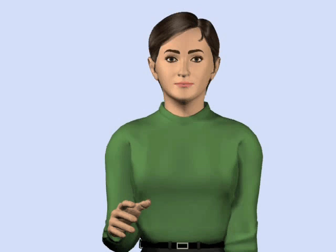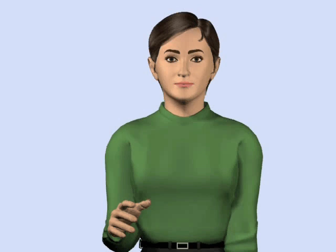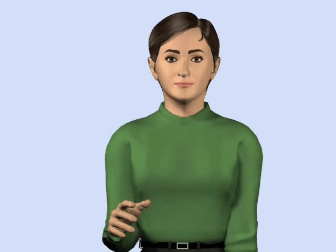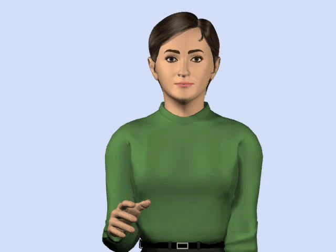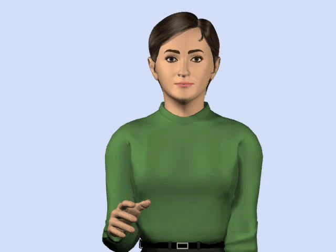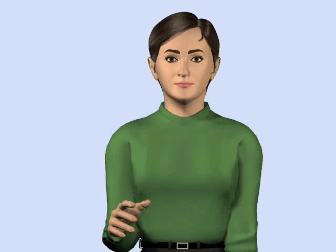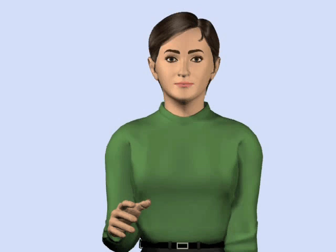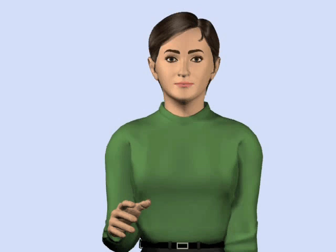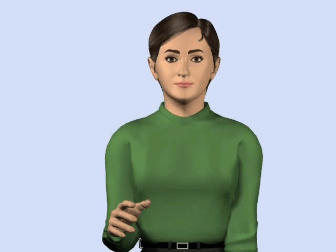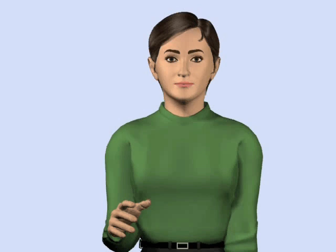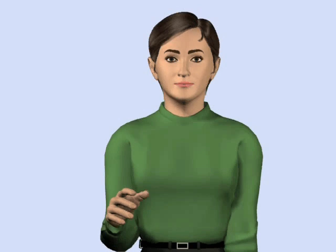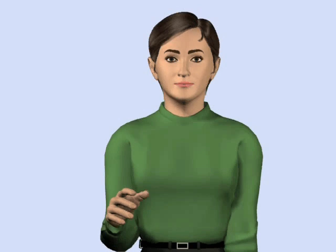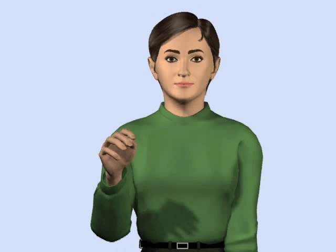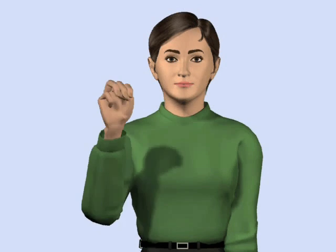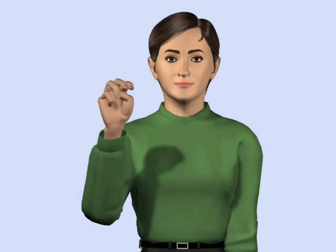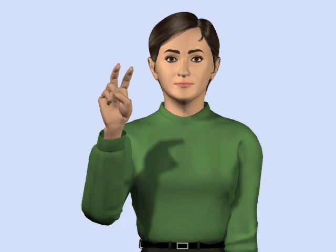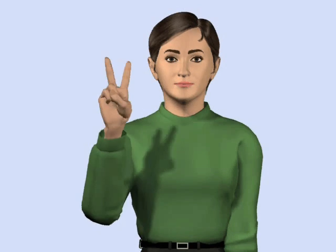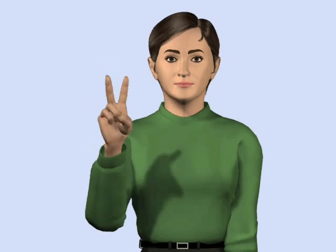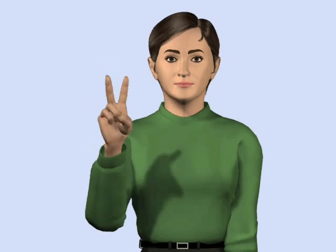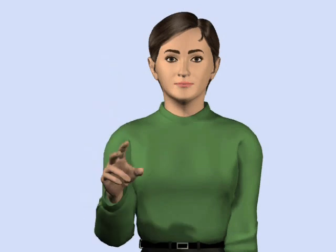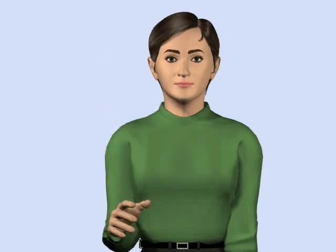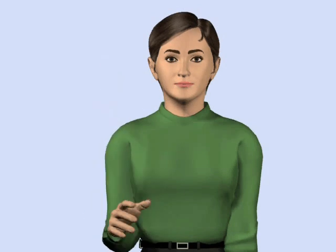Mount Vernon,WA